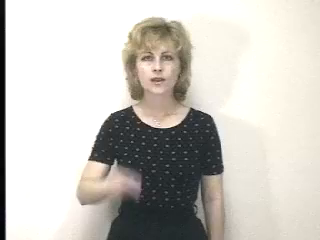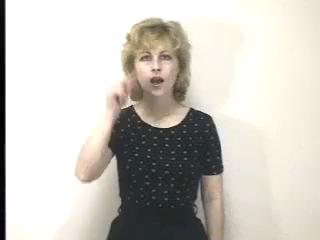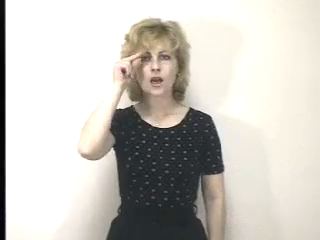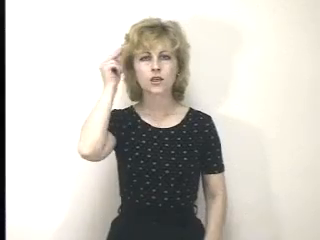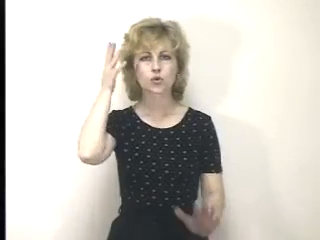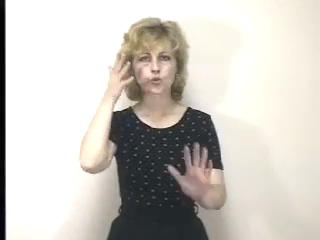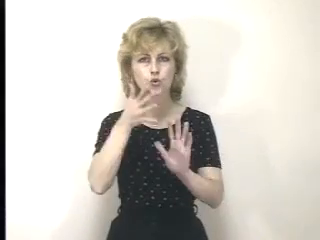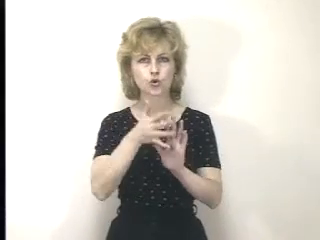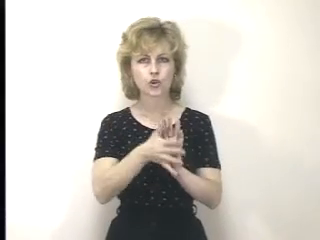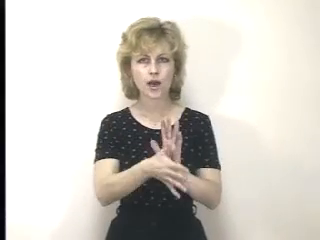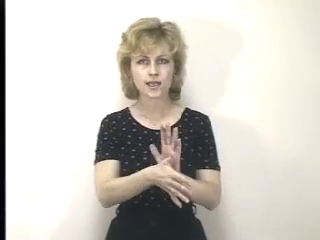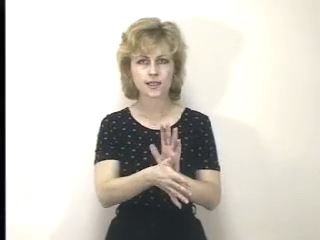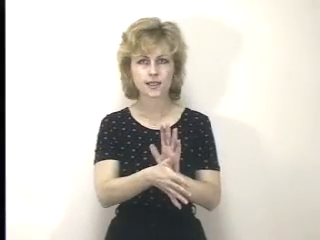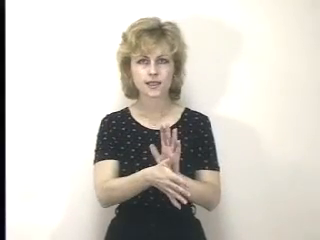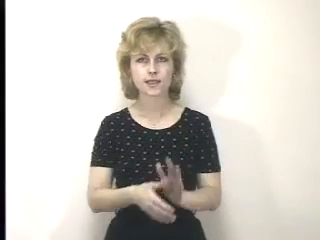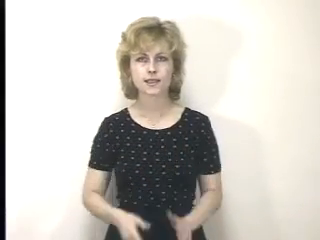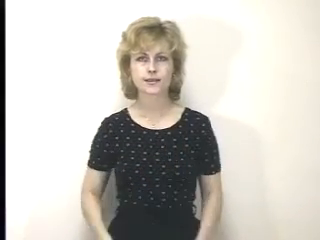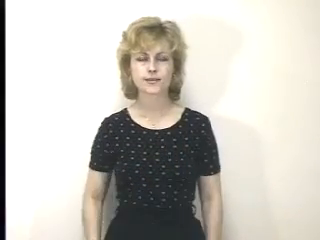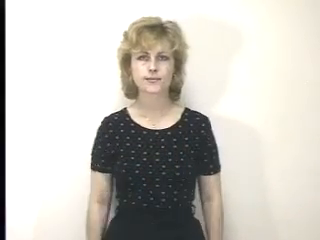studydeep